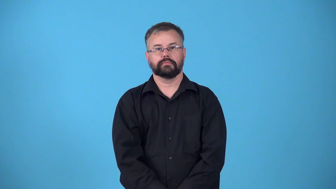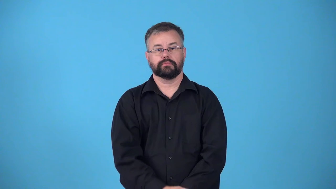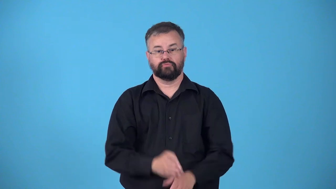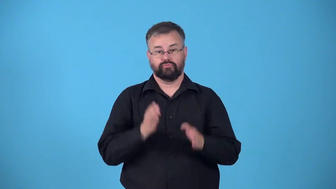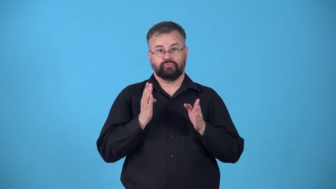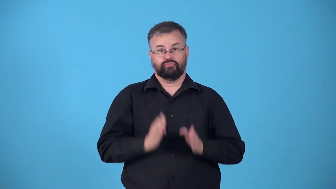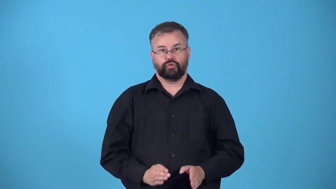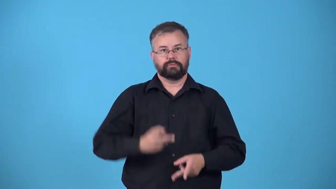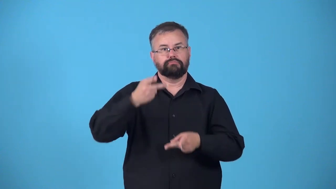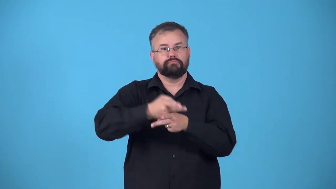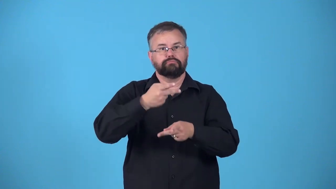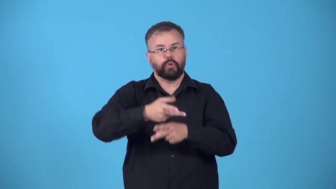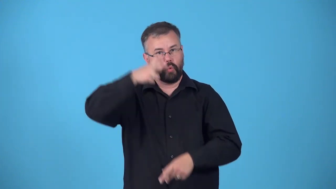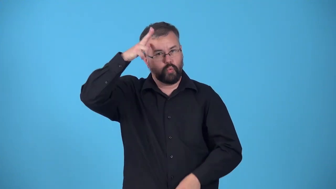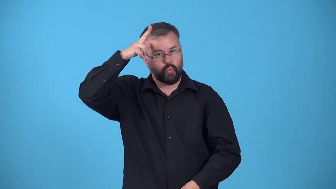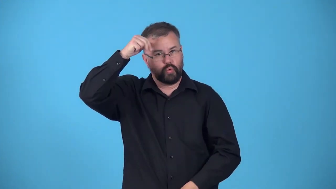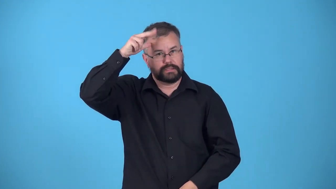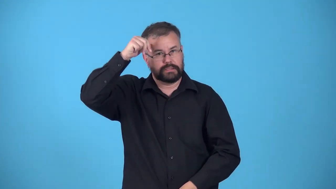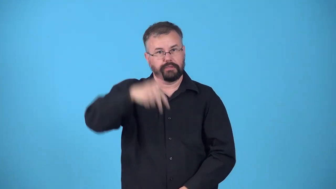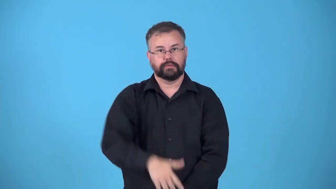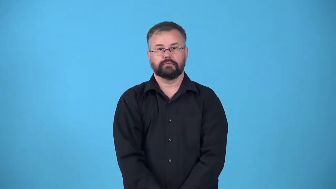groom